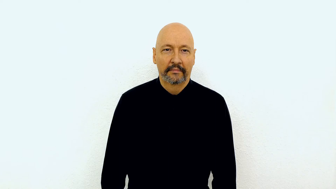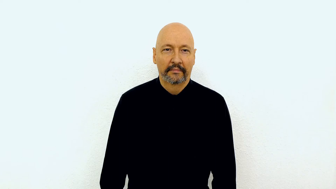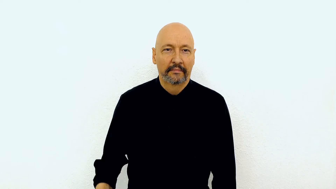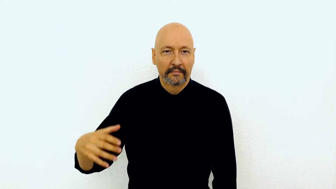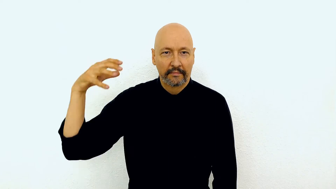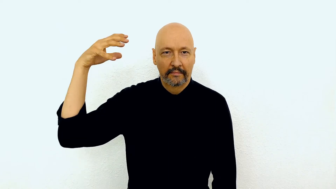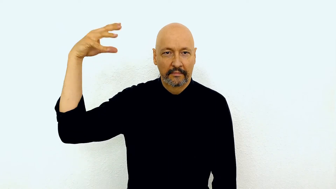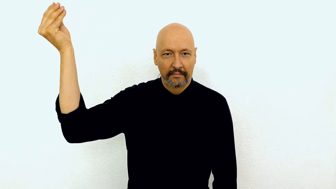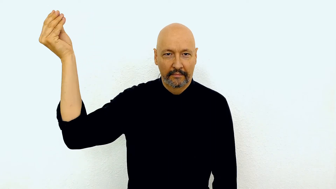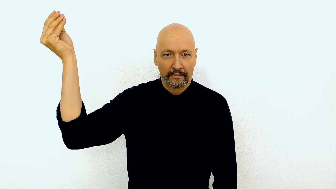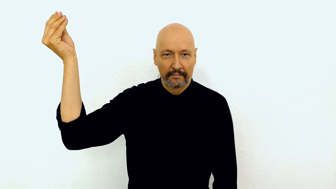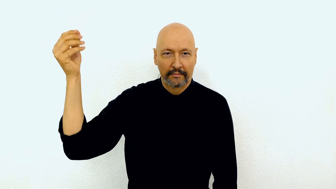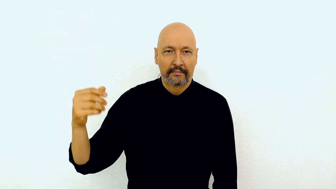OUTSIDE single movement